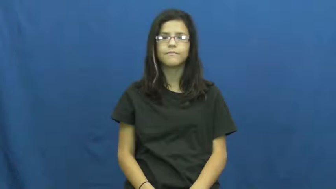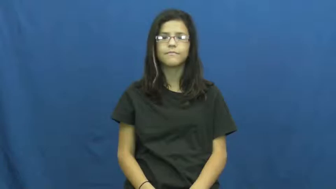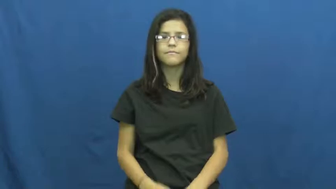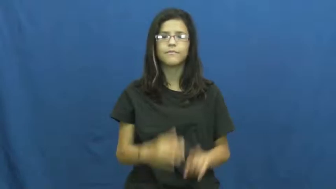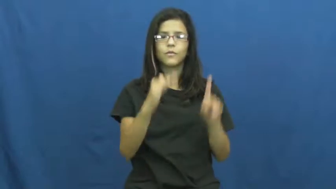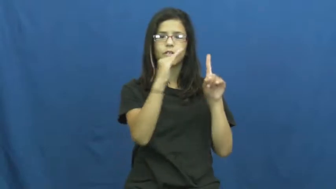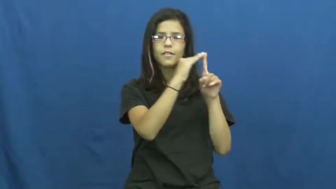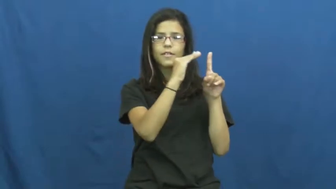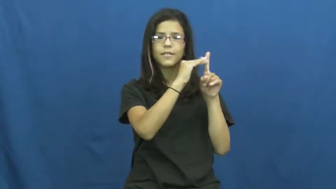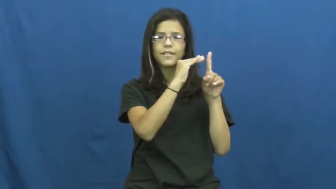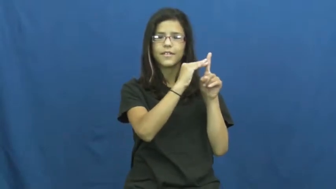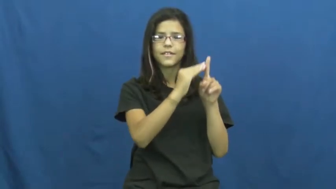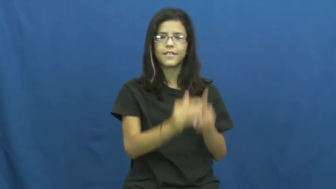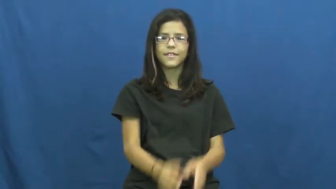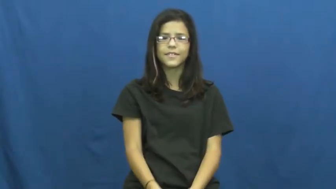remind